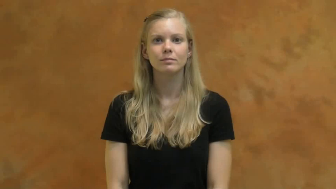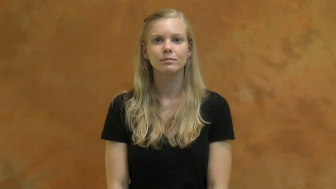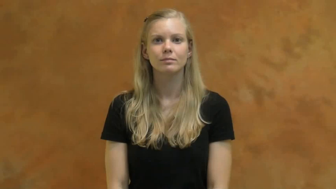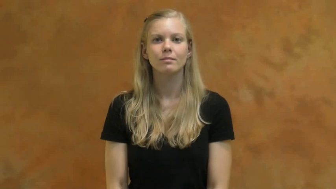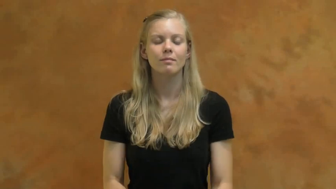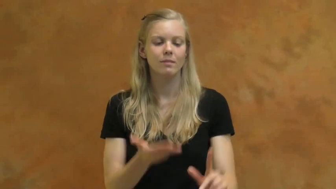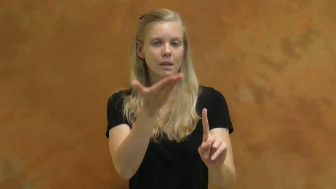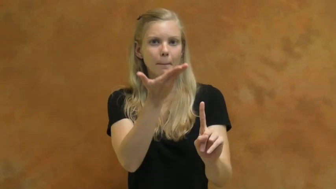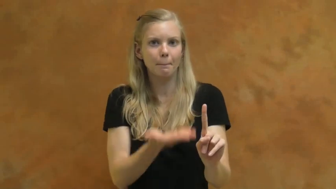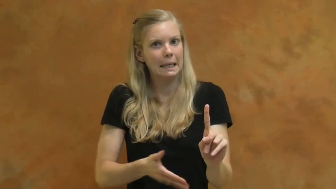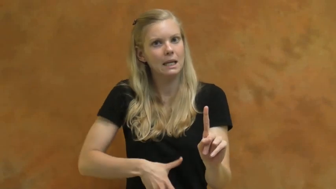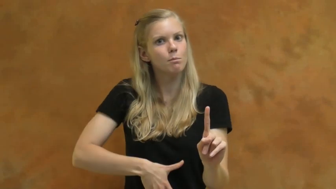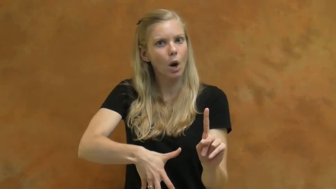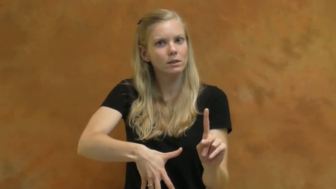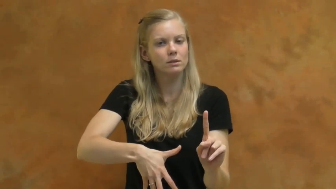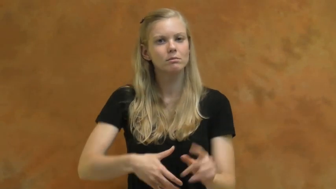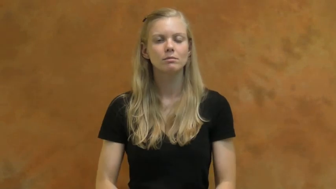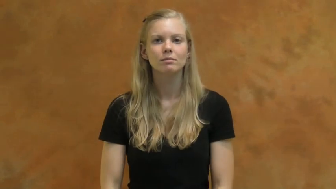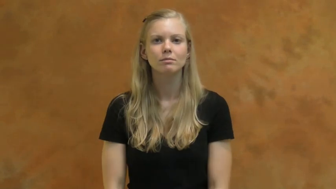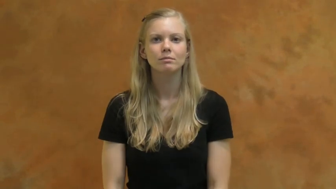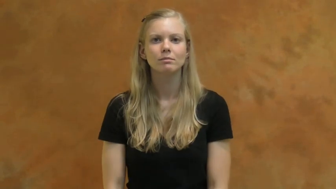maternity